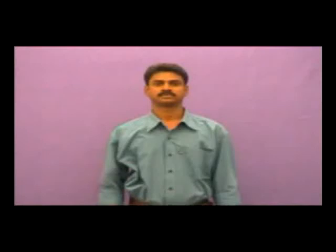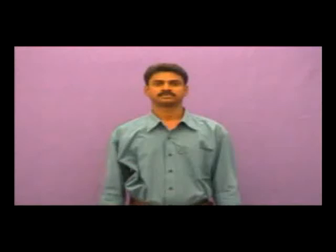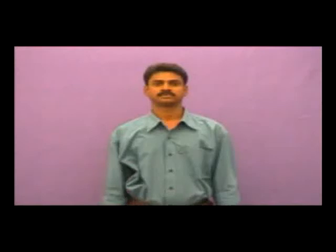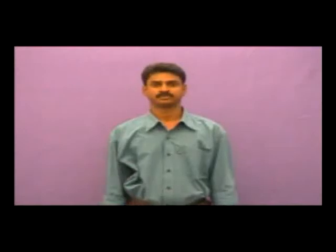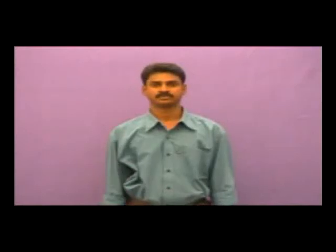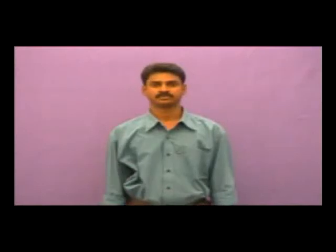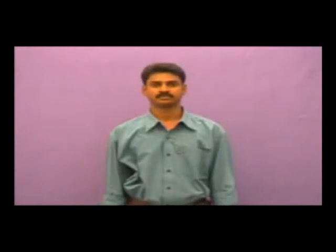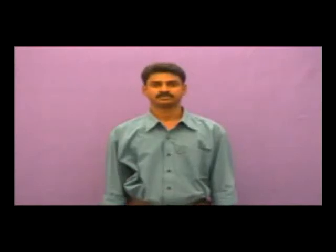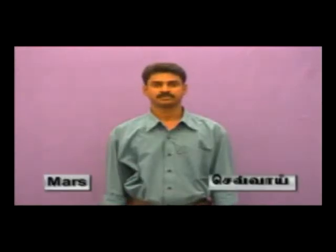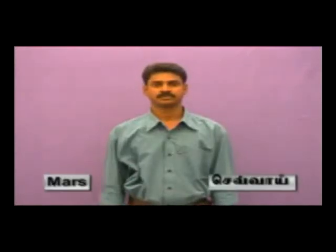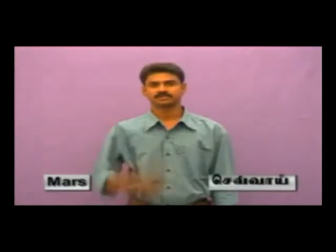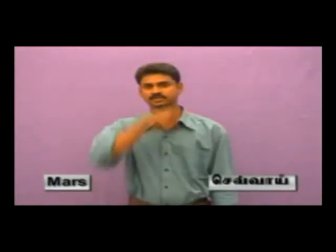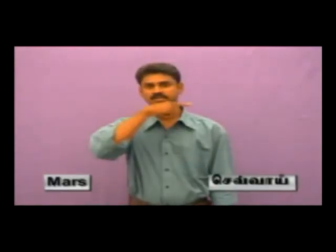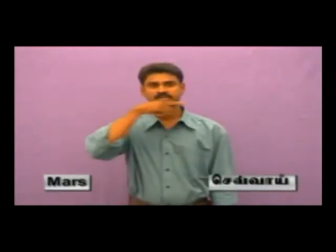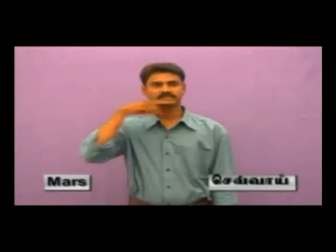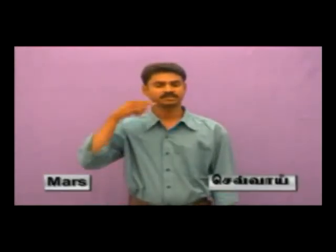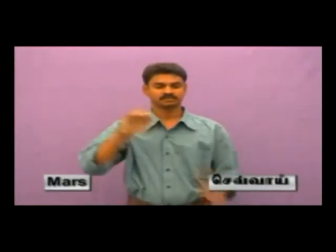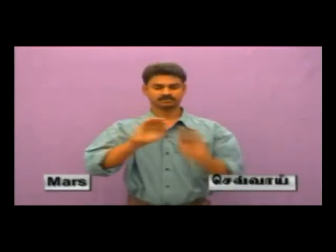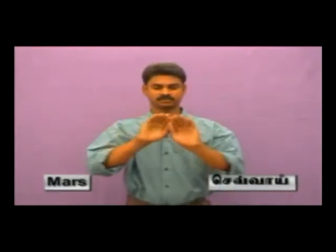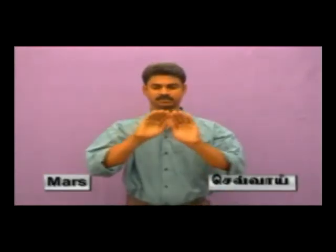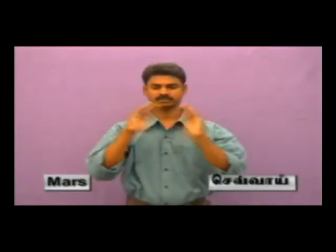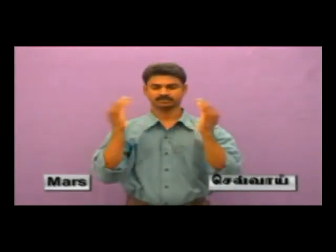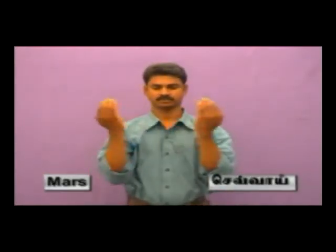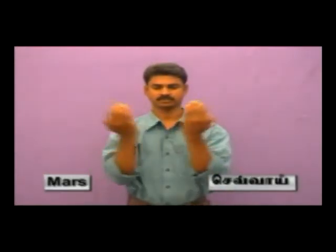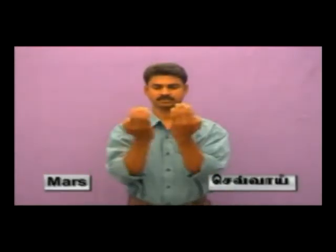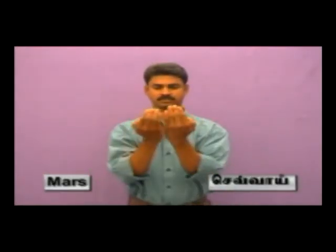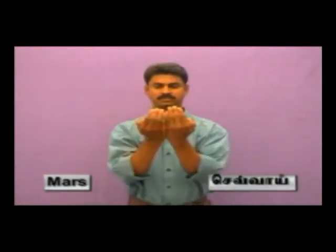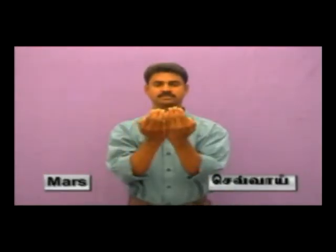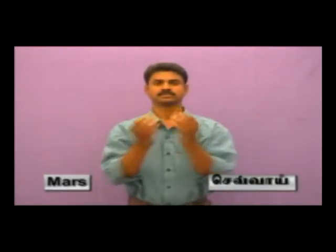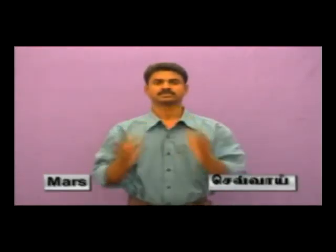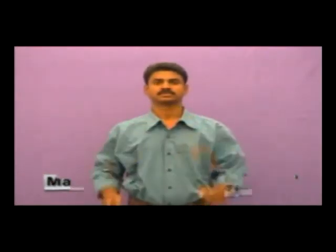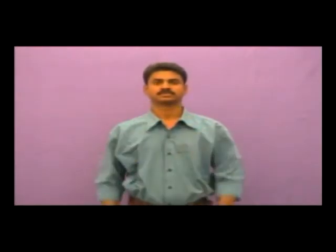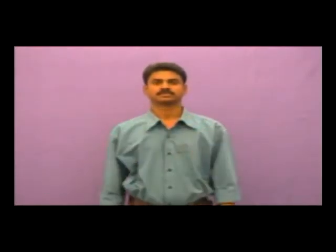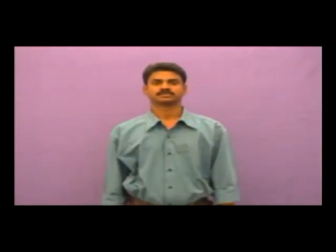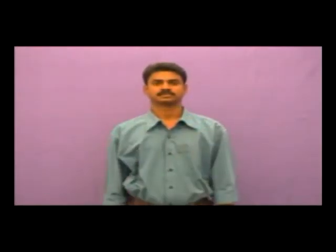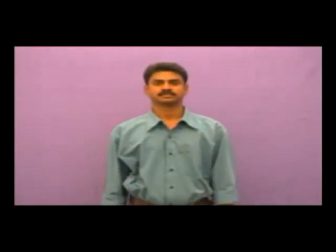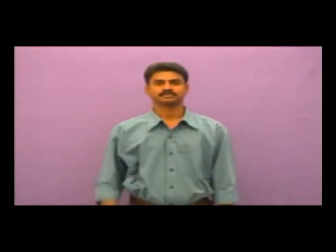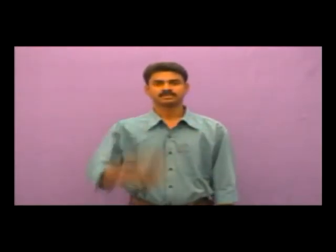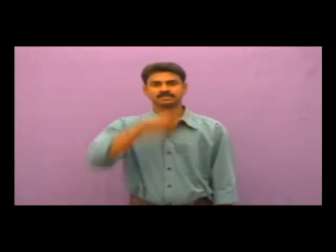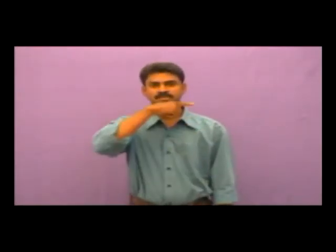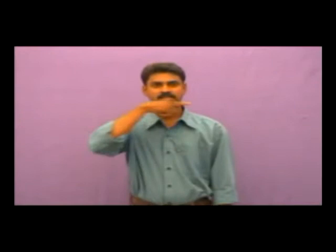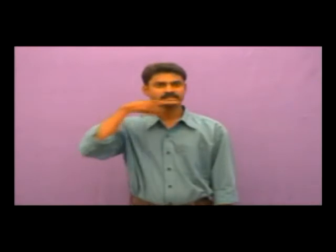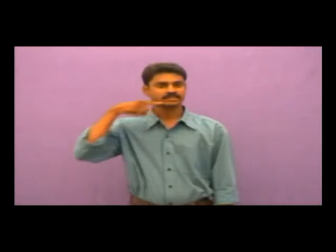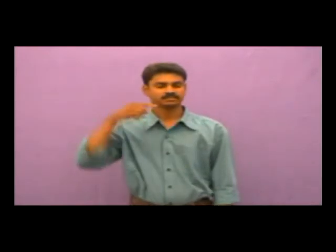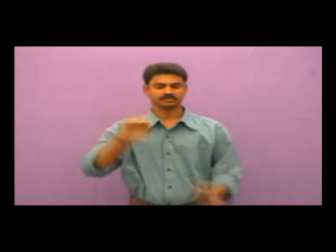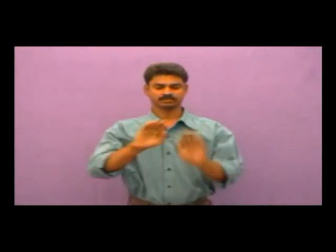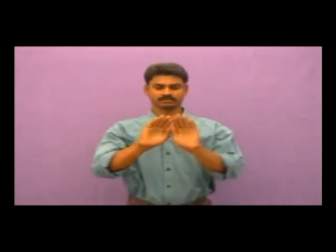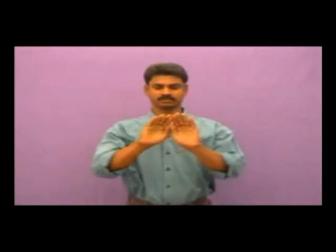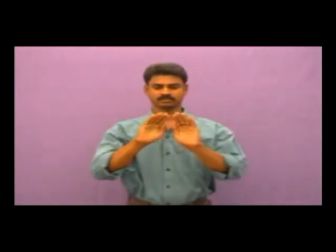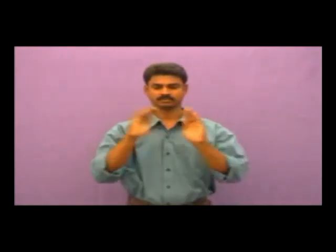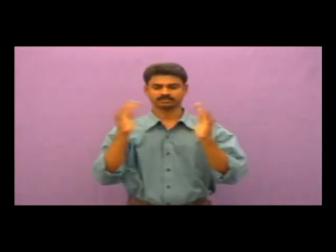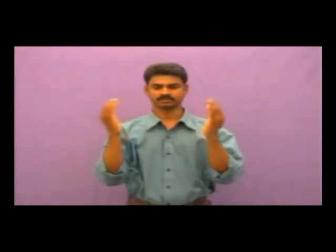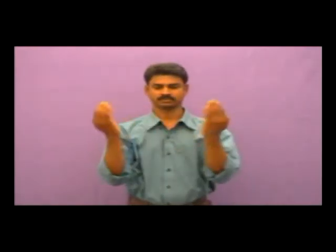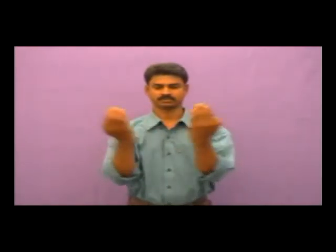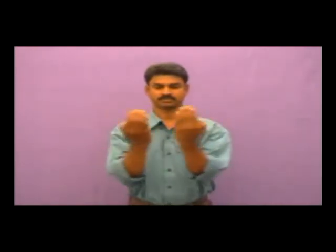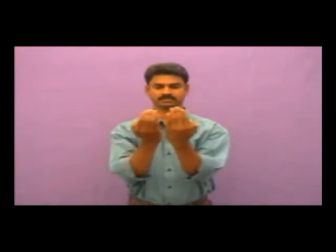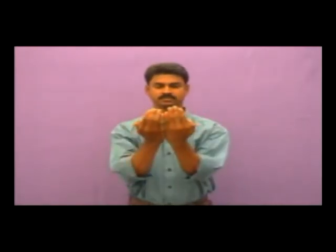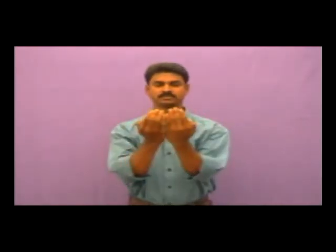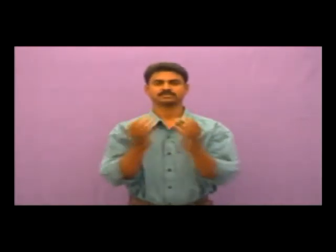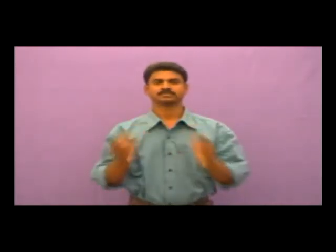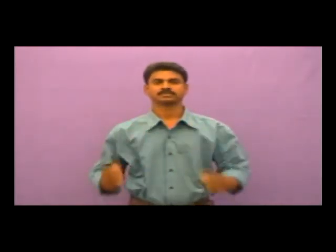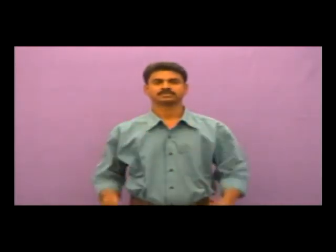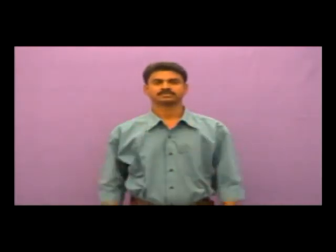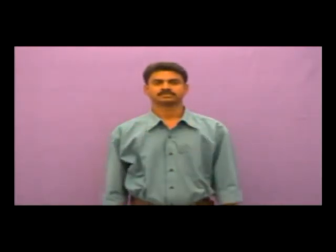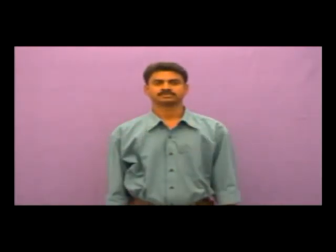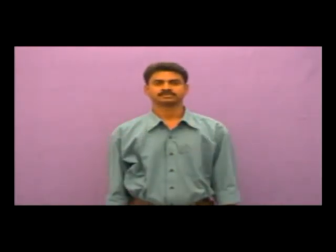Mars